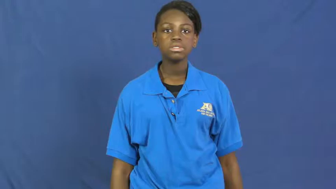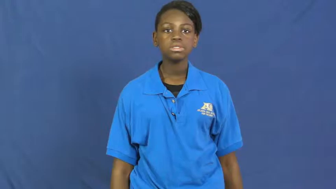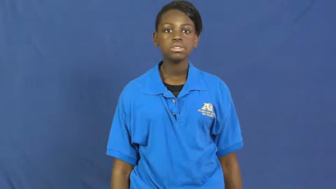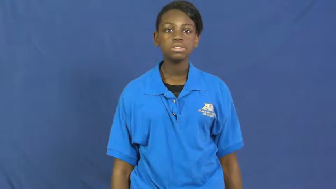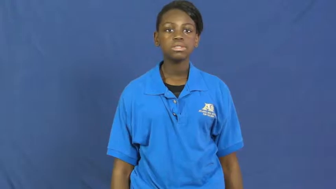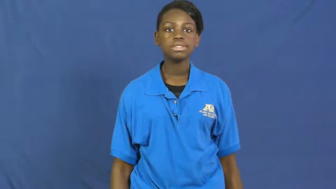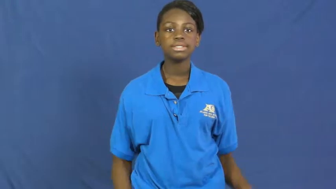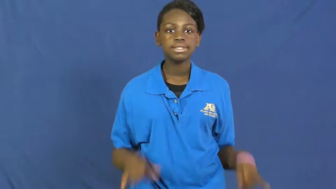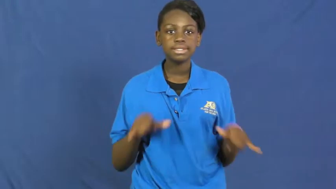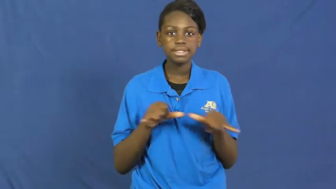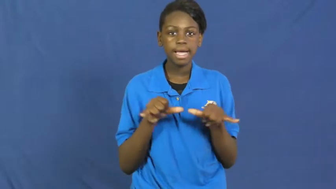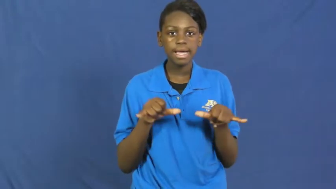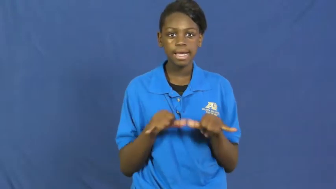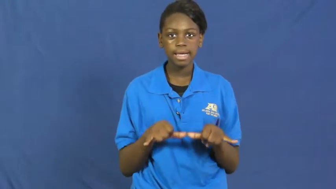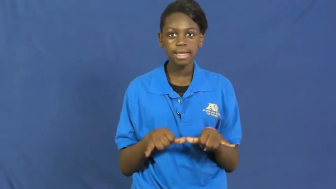dimension-size